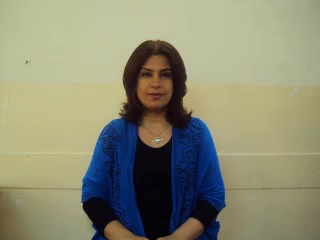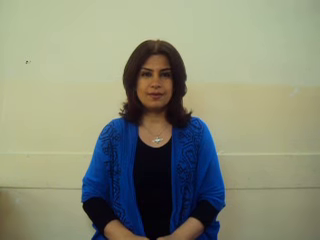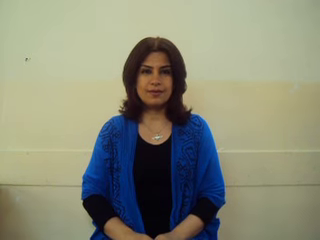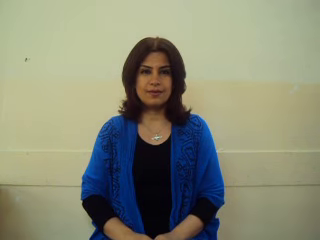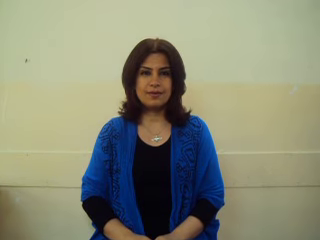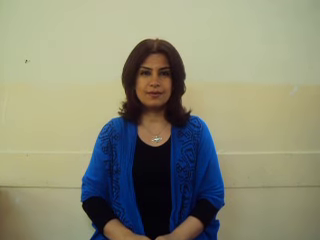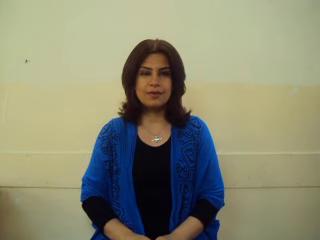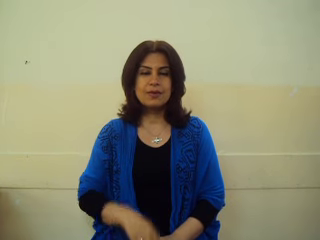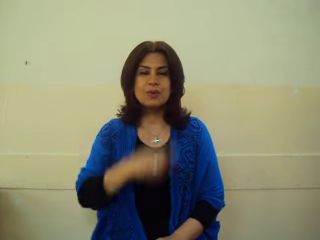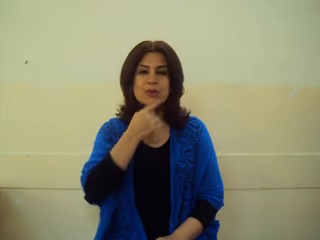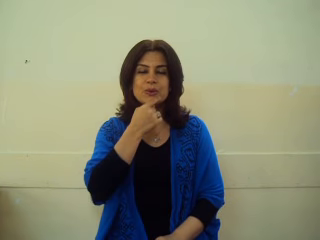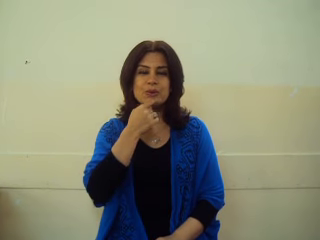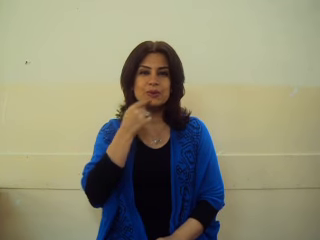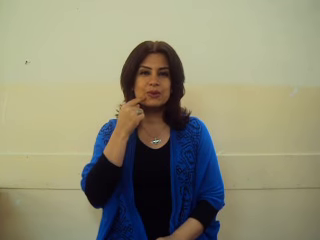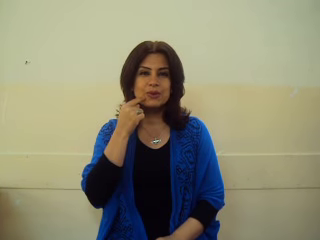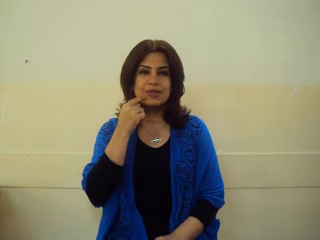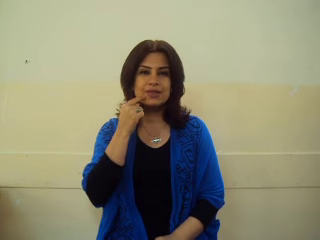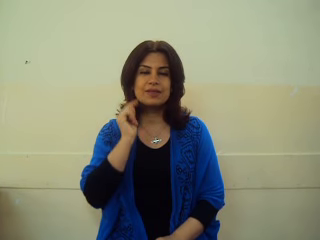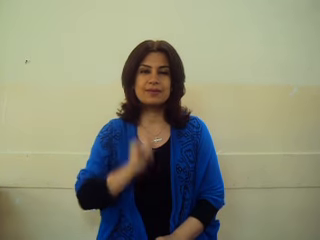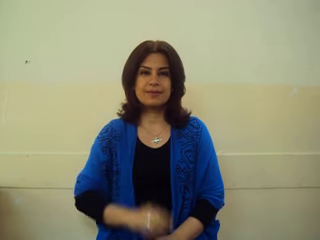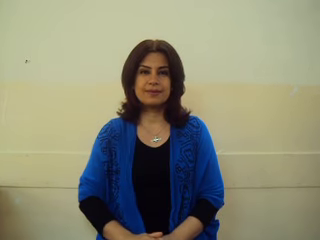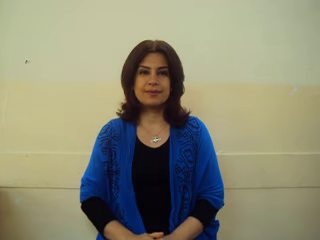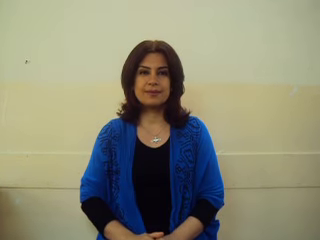red